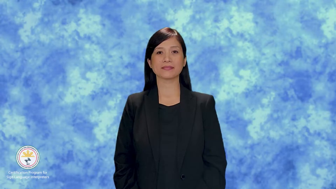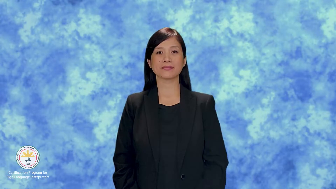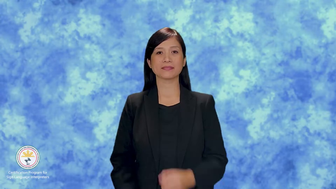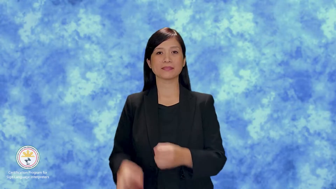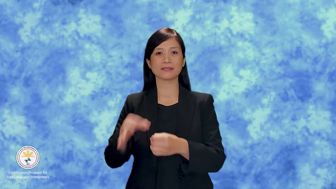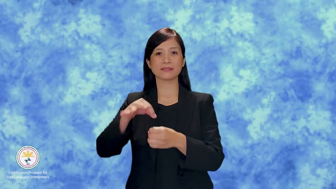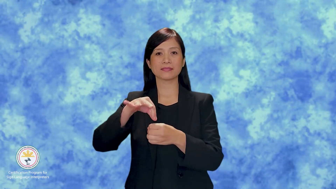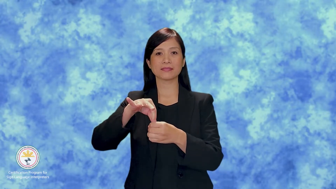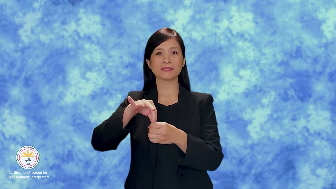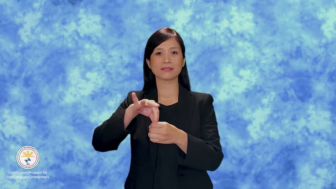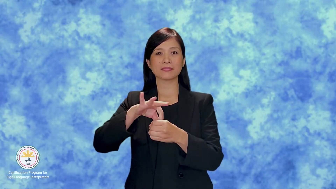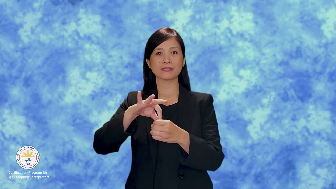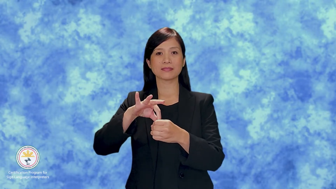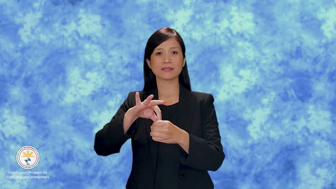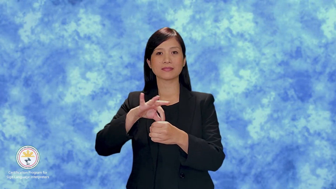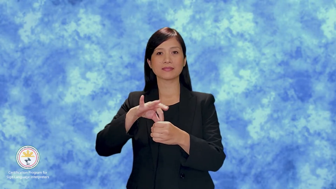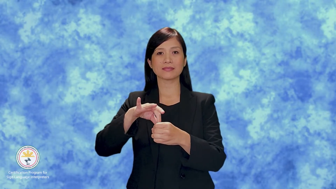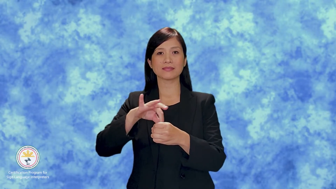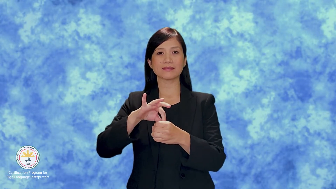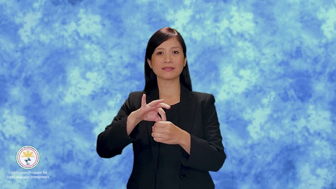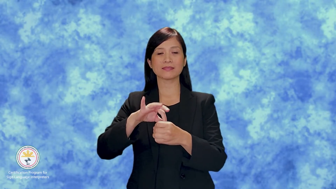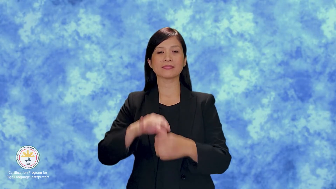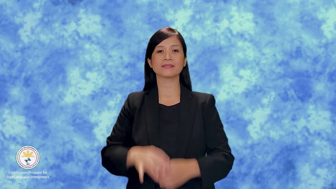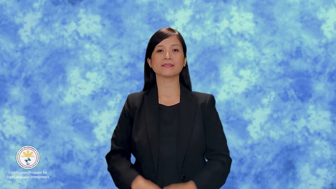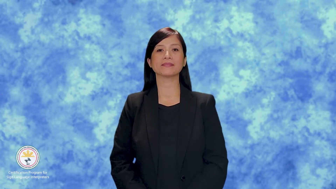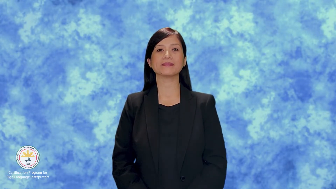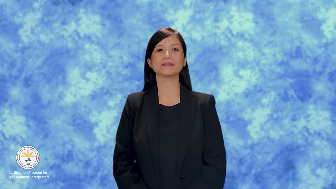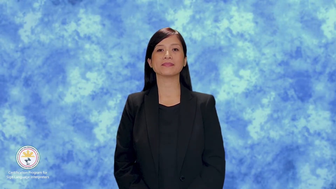Tea